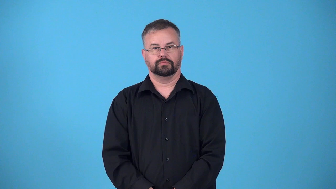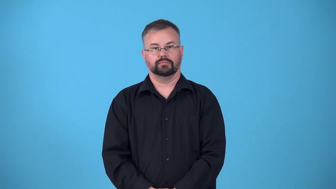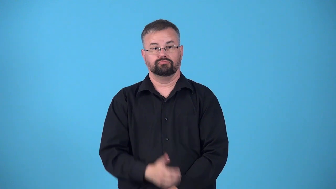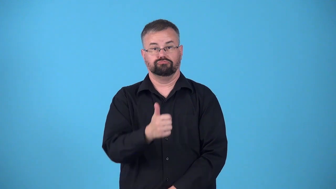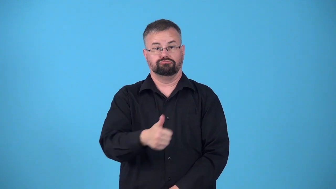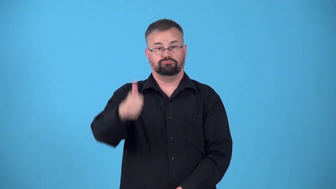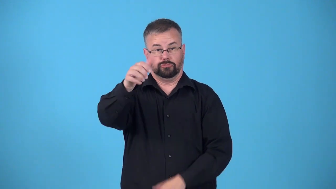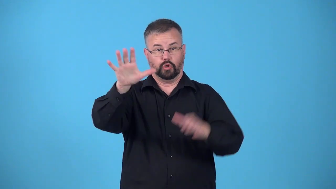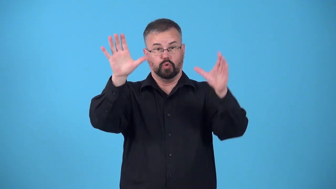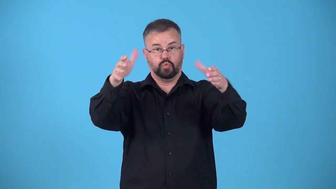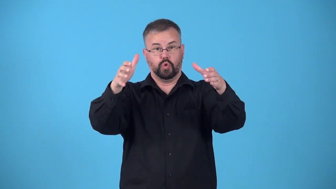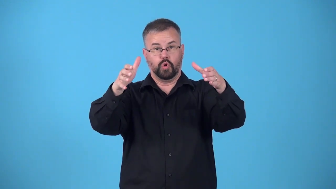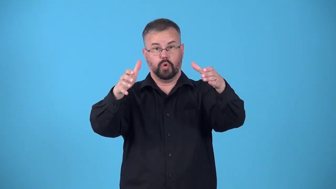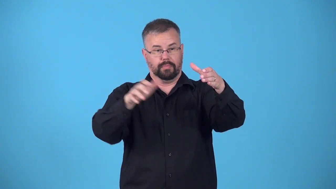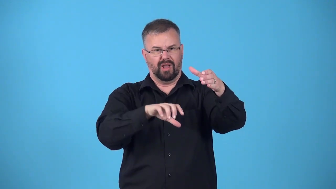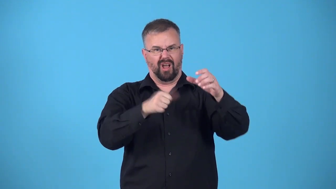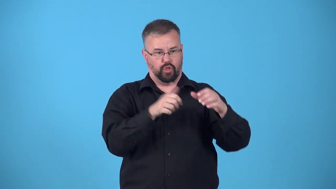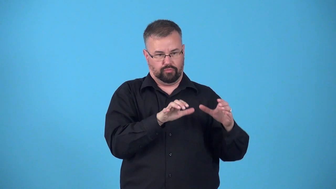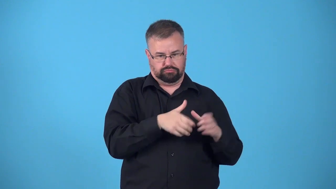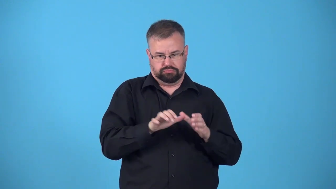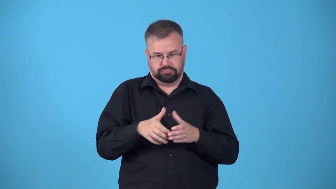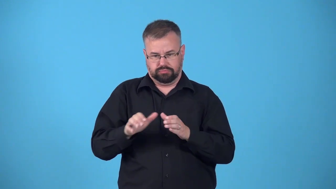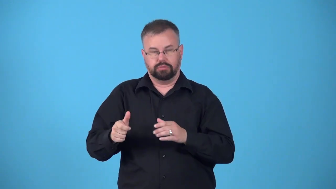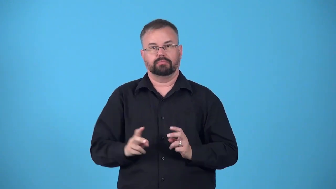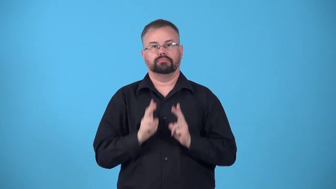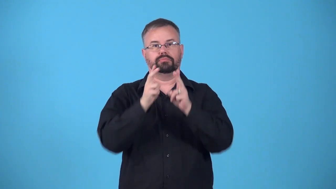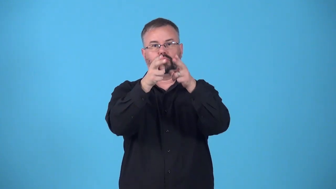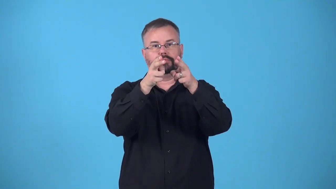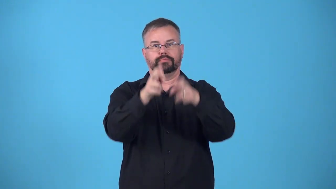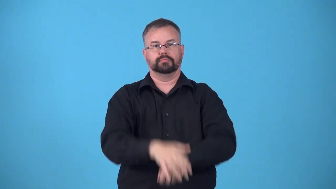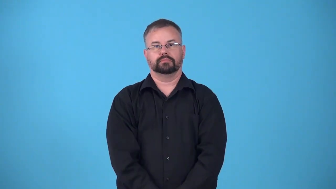umbrella